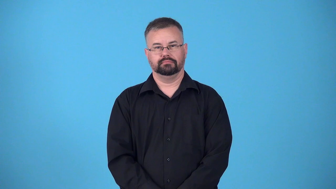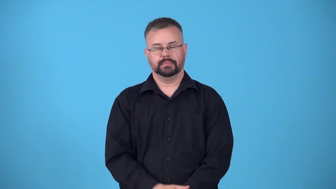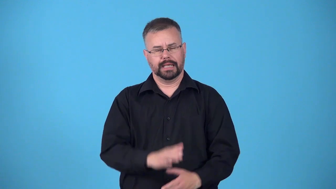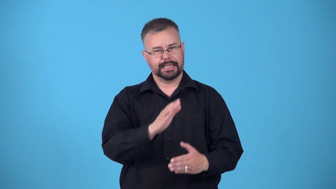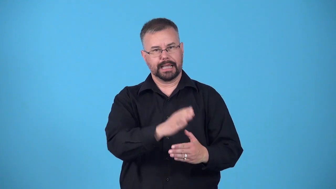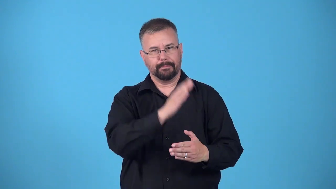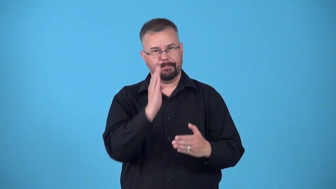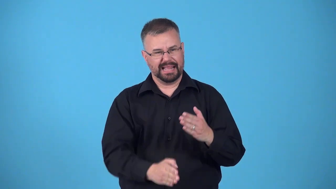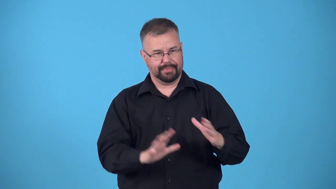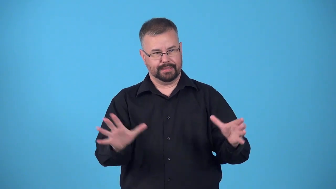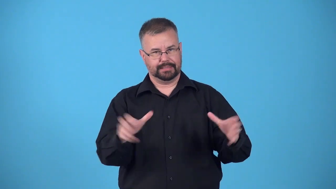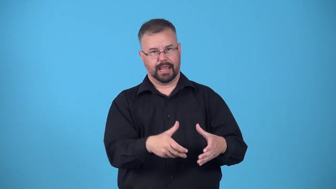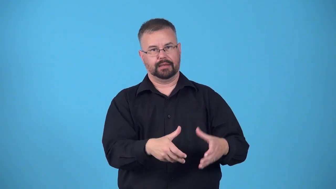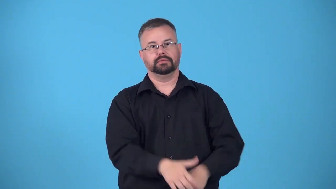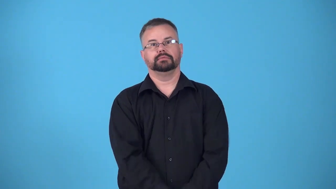round out